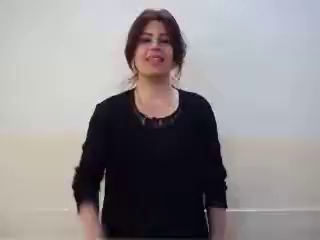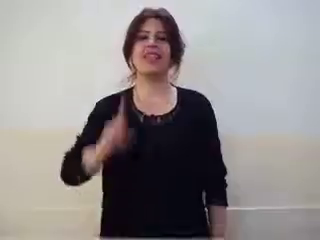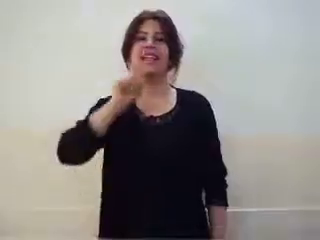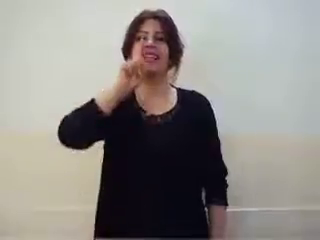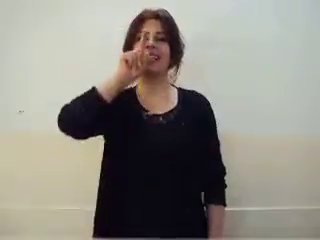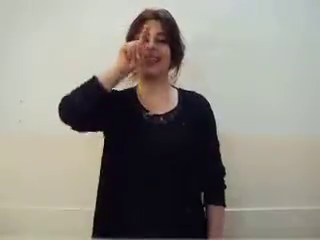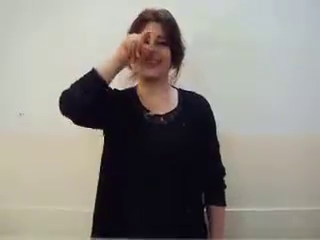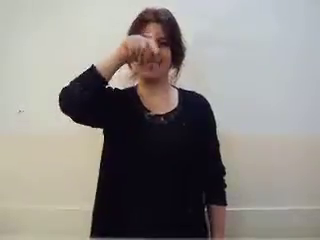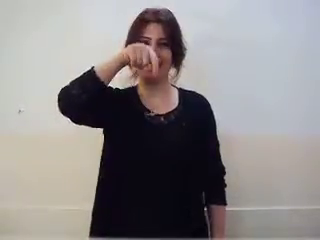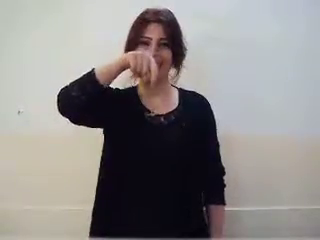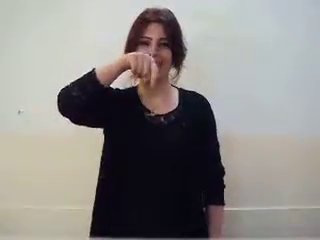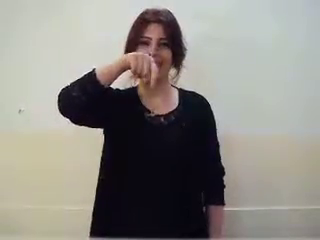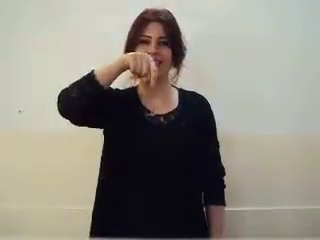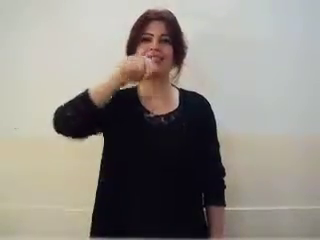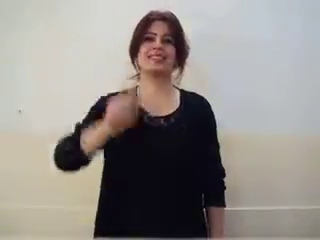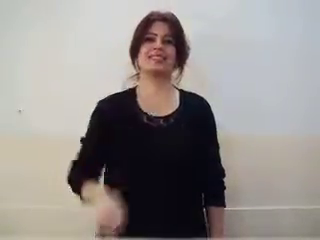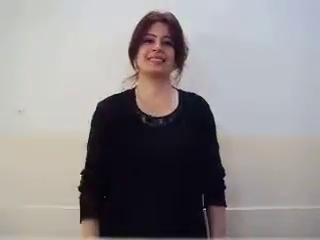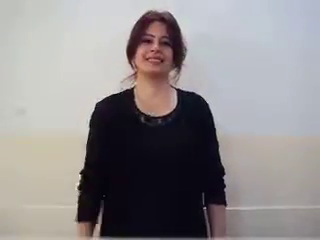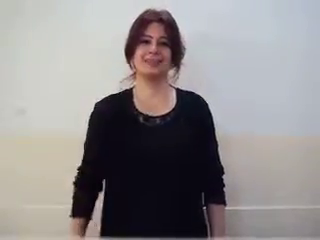turkey